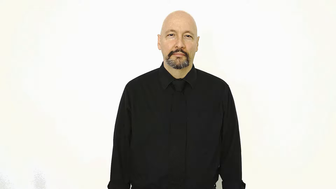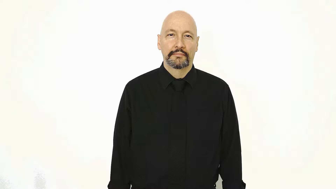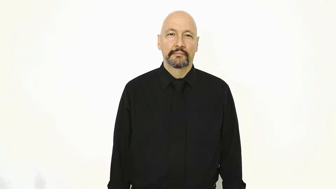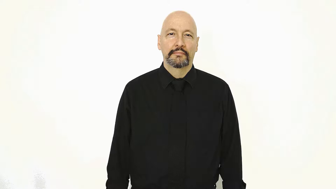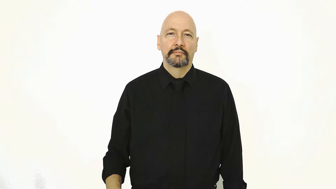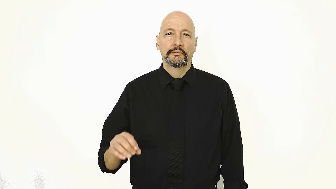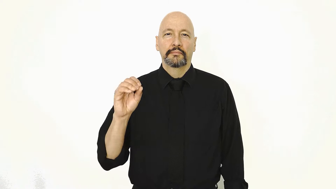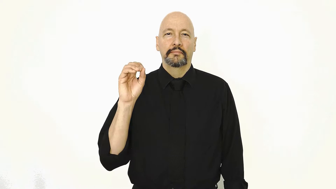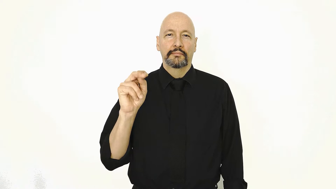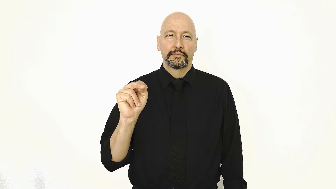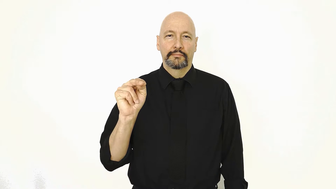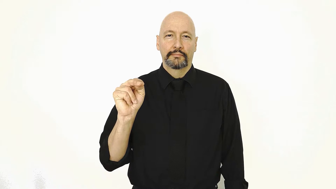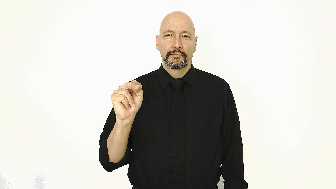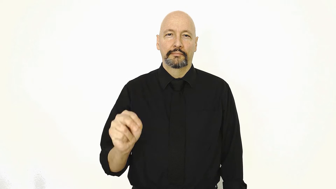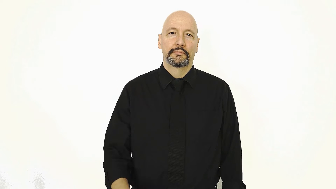ON-[fingerspelled version)